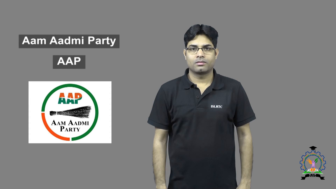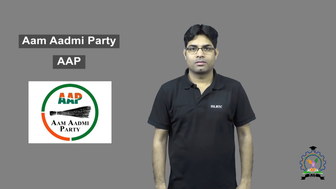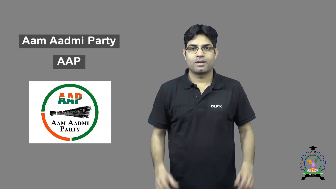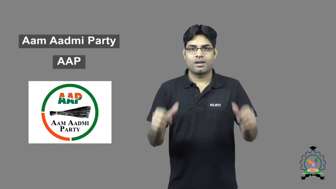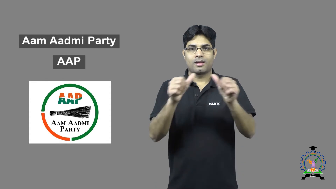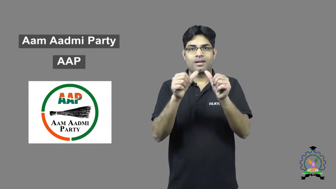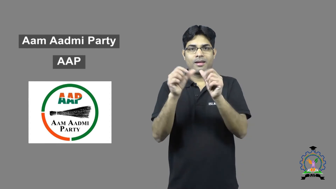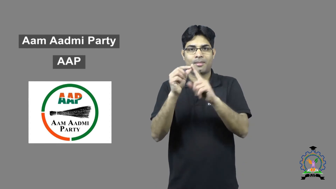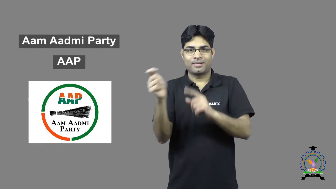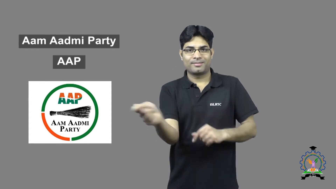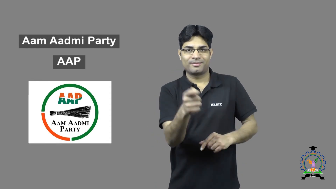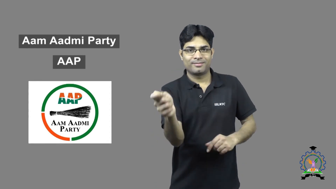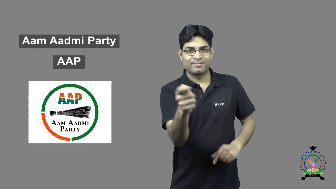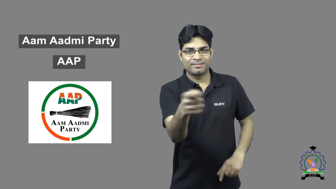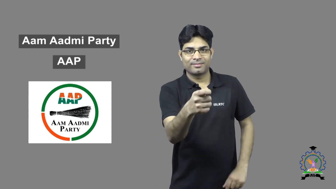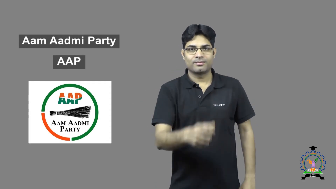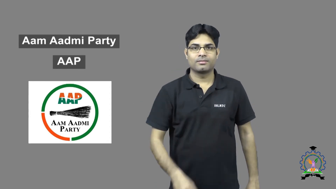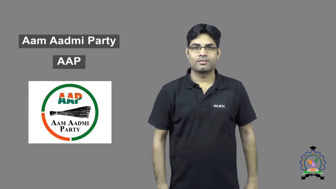Aam Aadmi Party, AAP sign 1